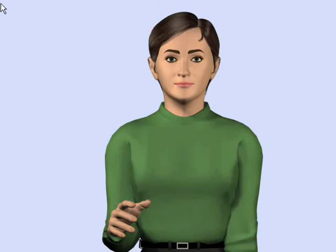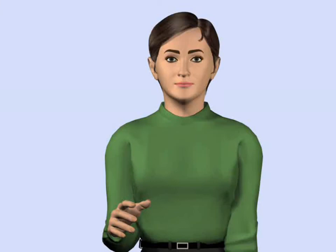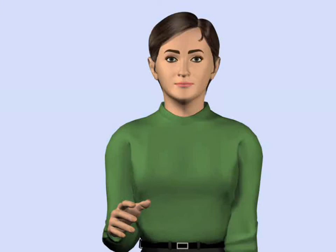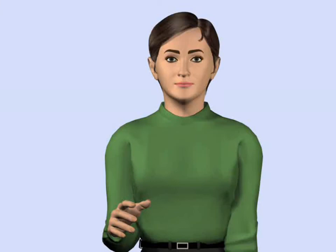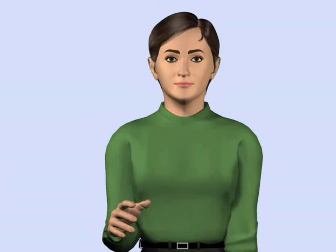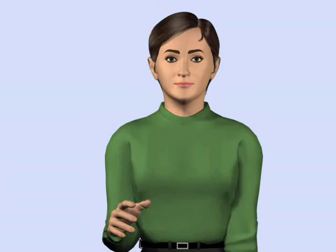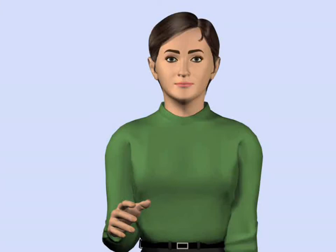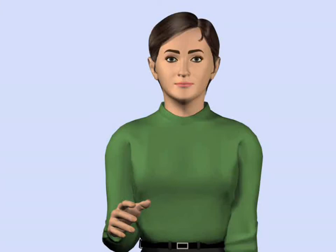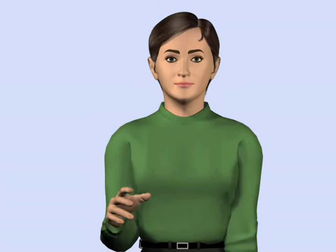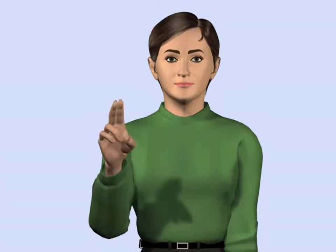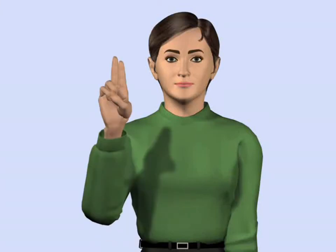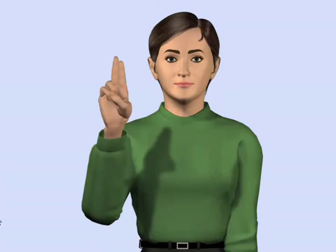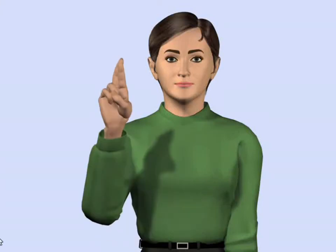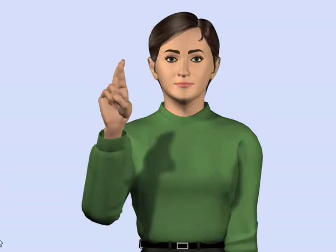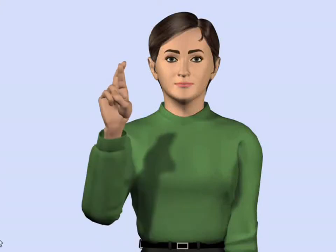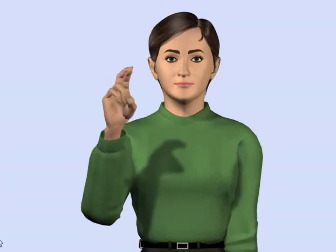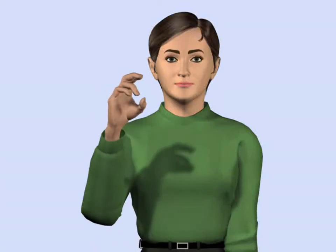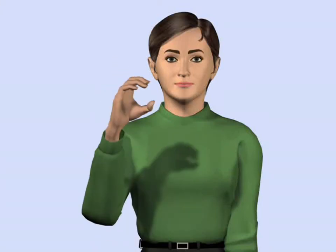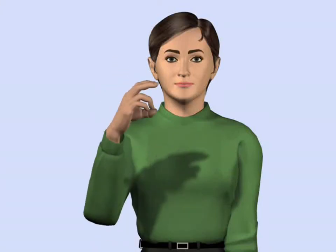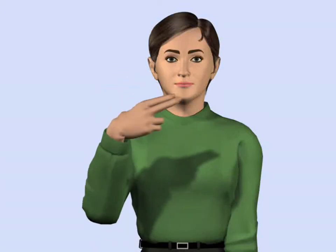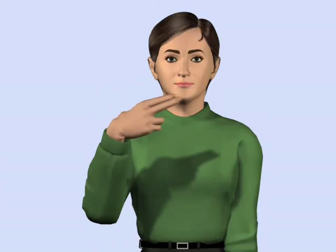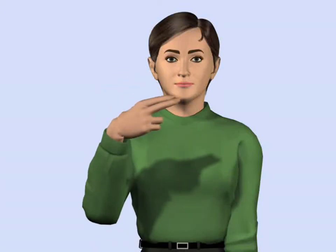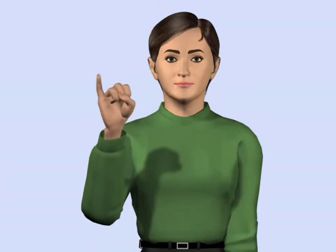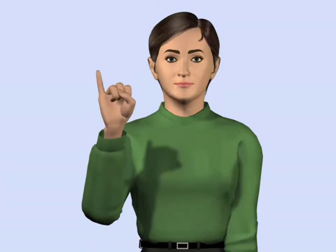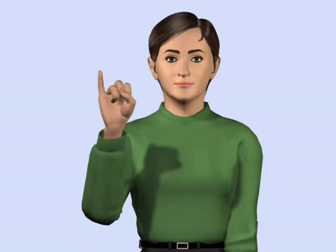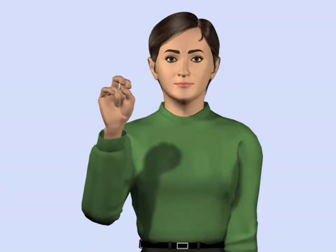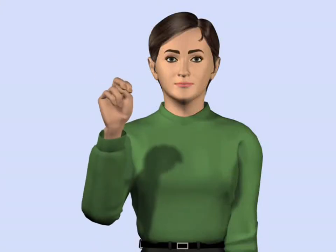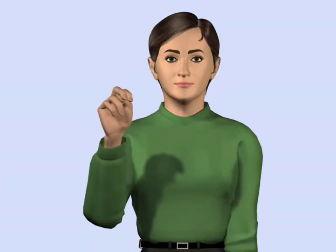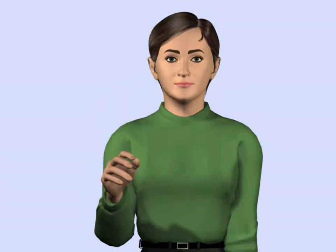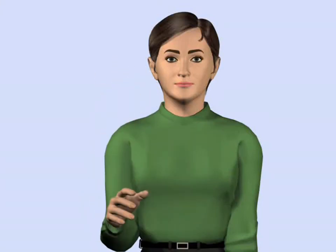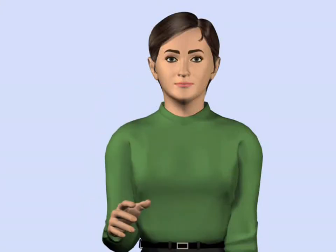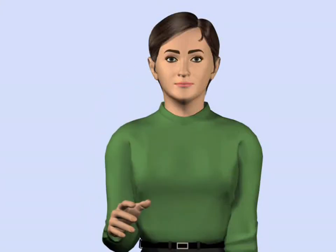urchin